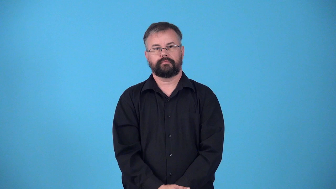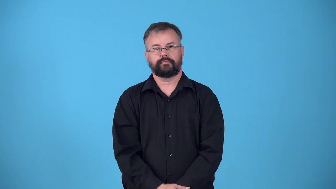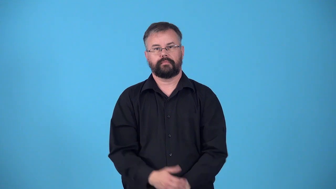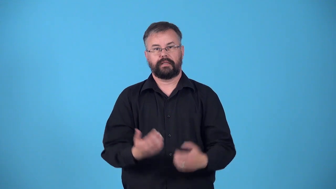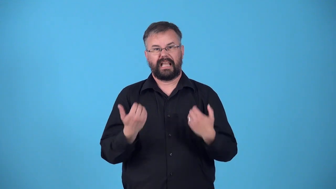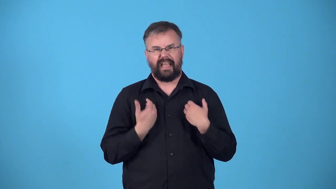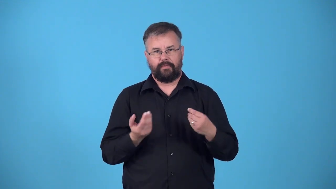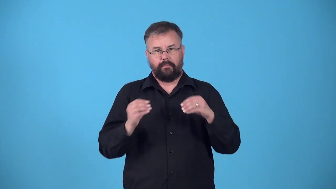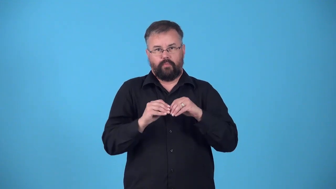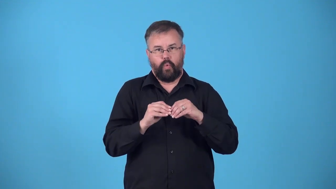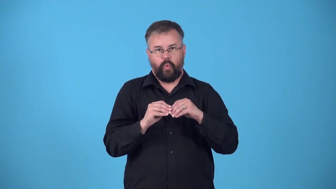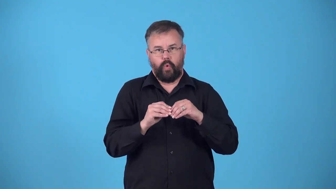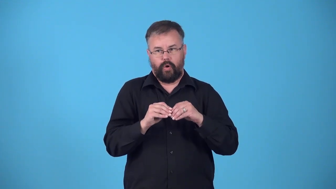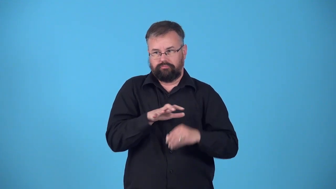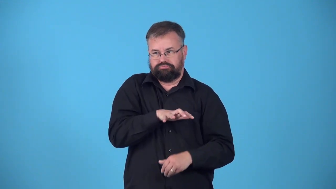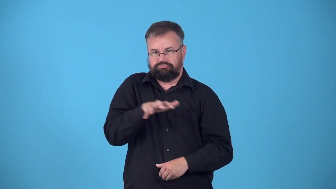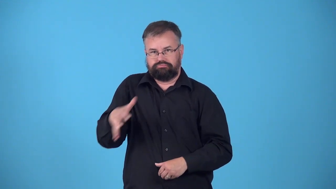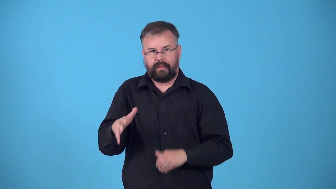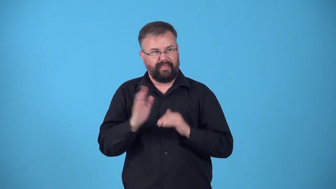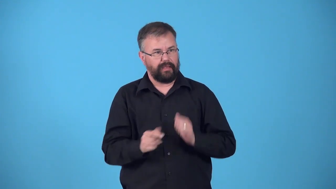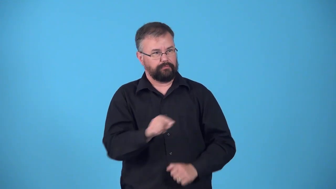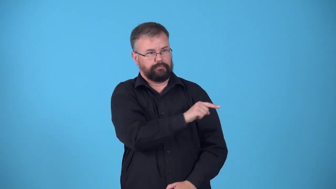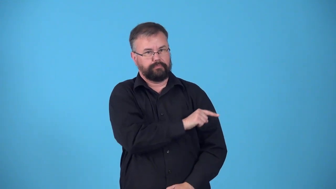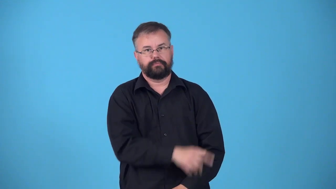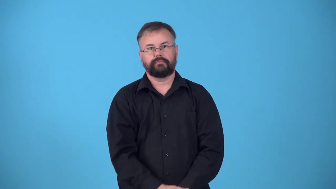predominate